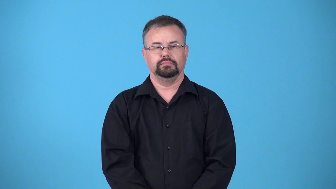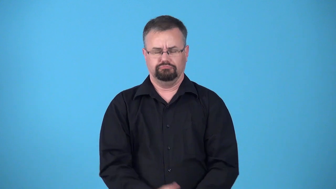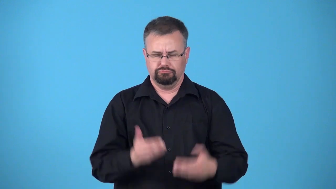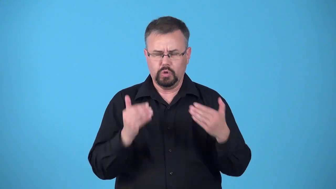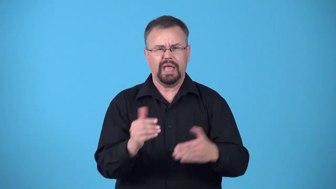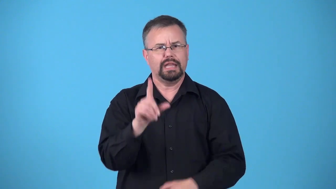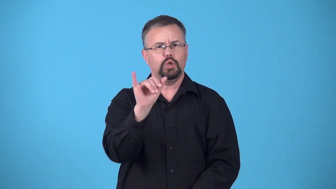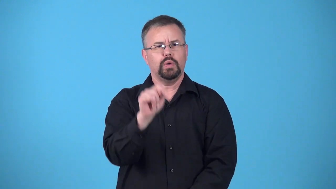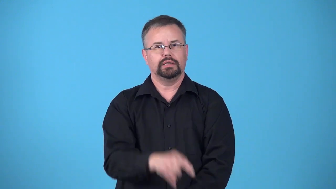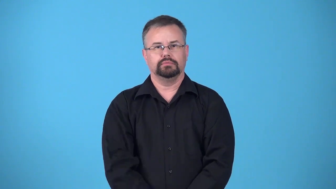make your move